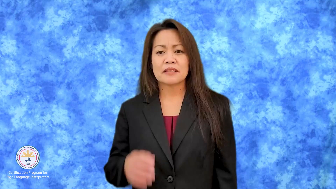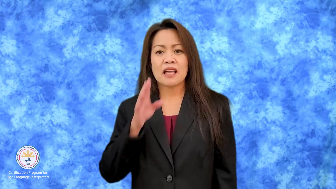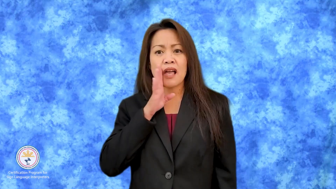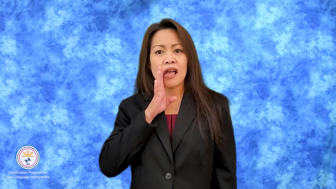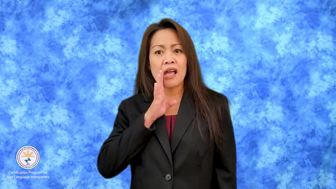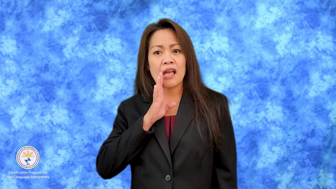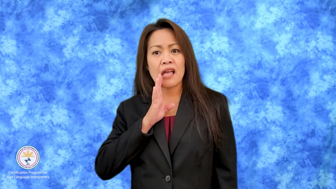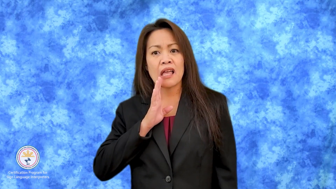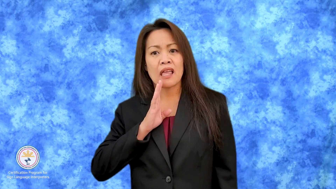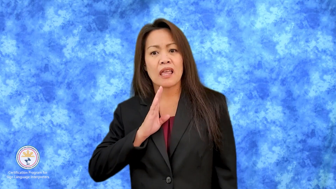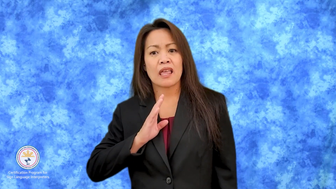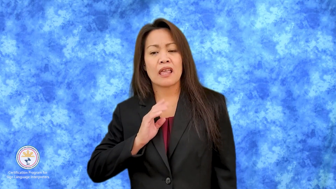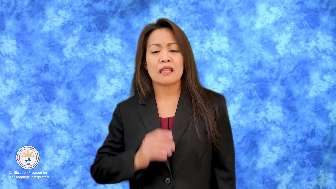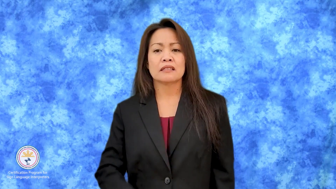Envious